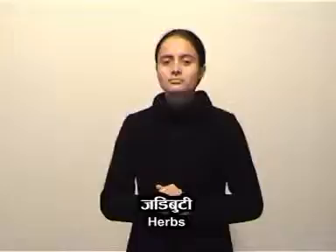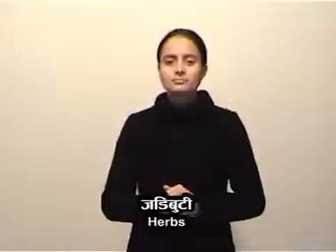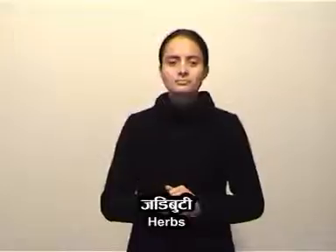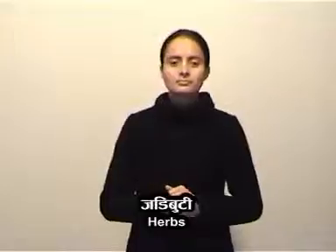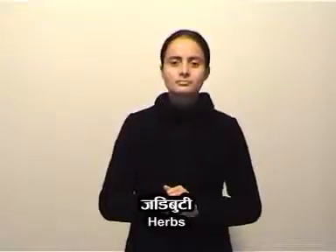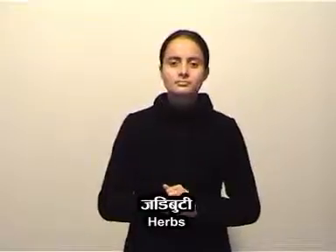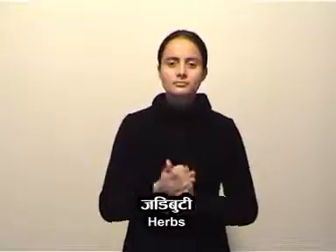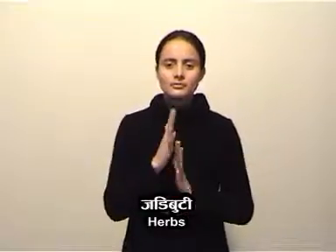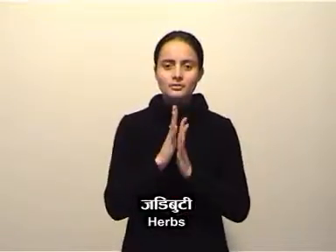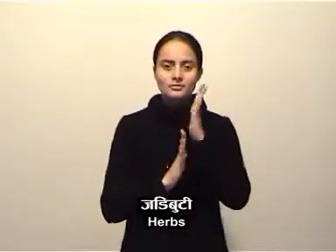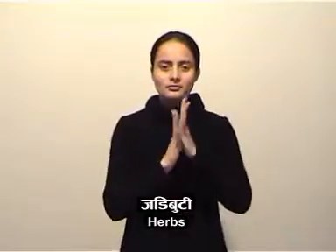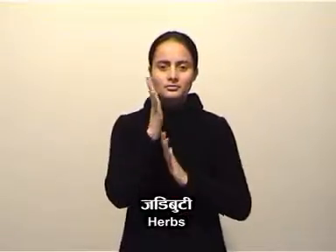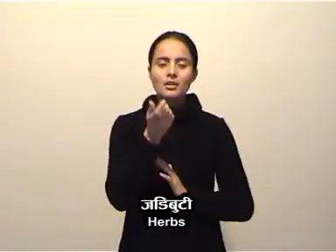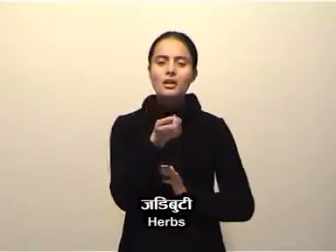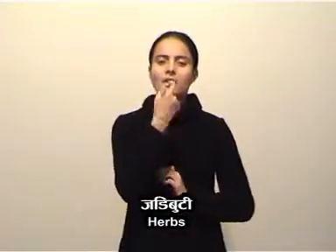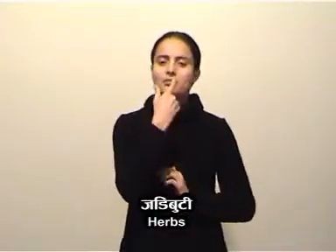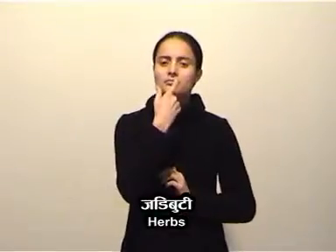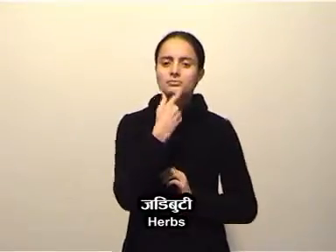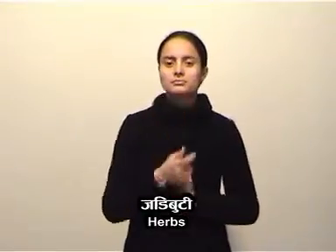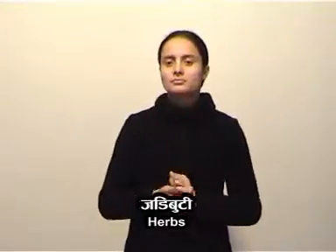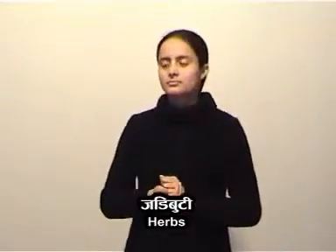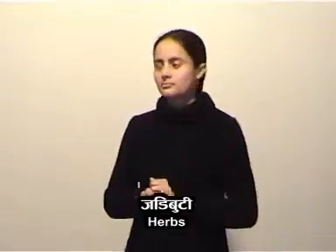herbs